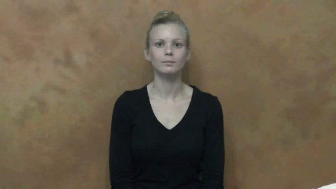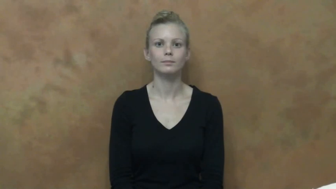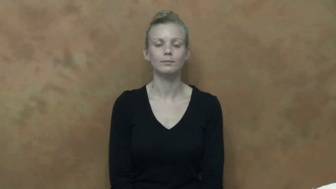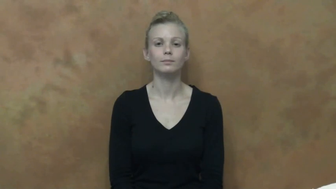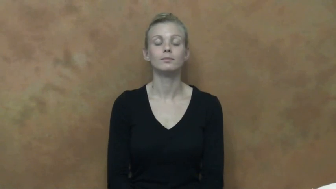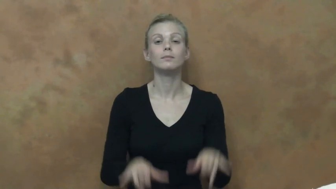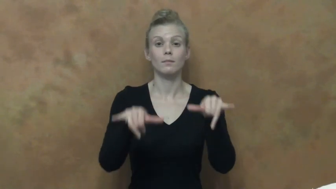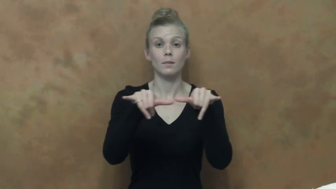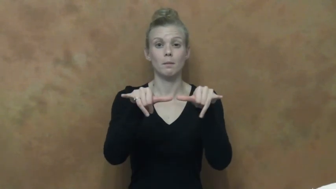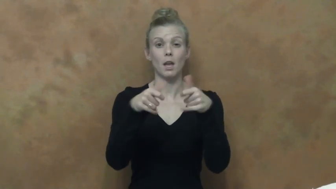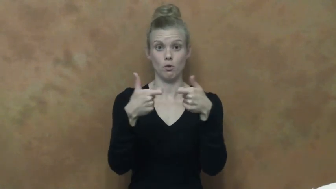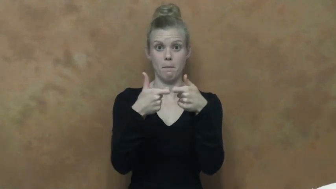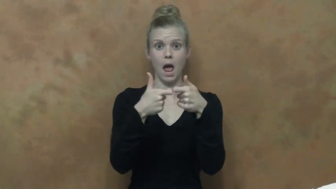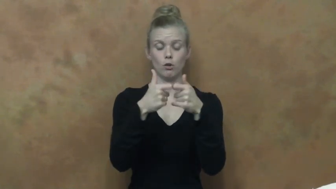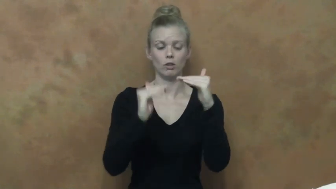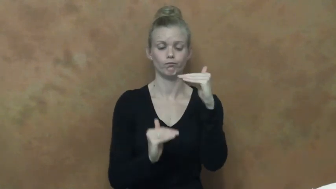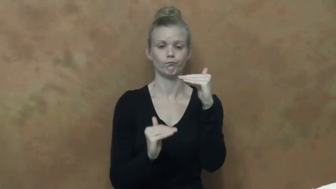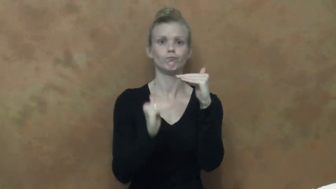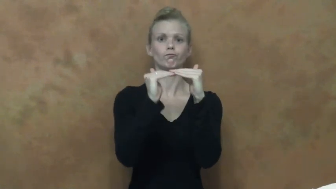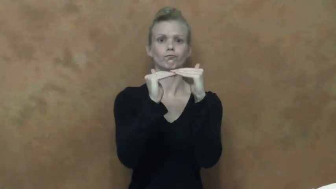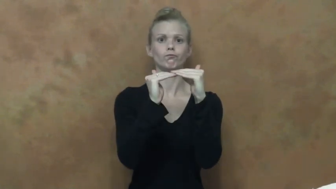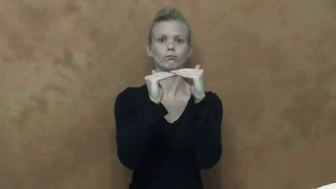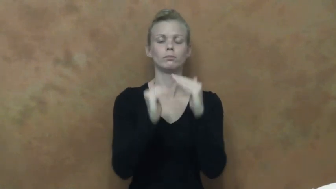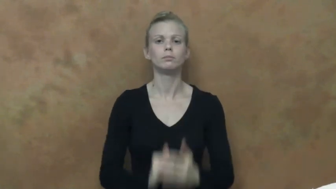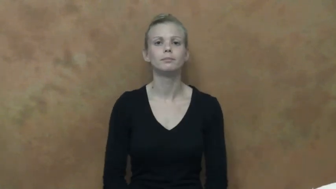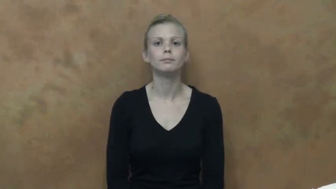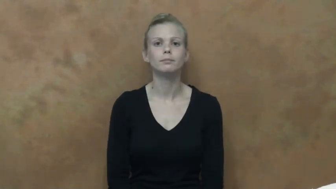amperehour